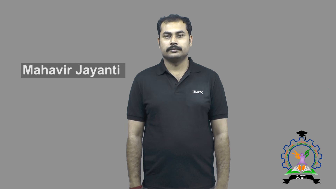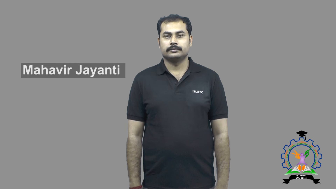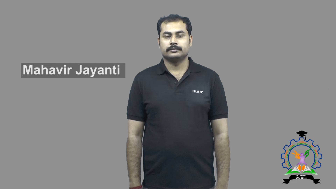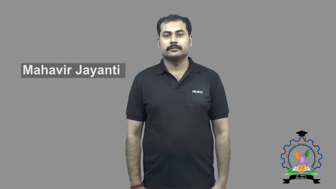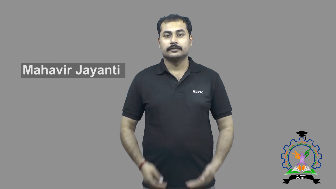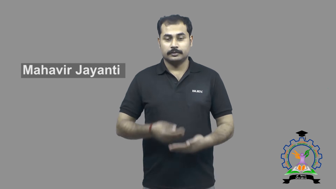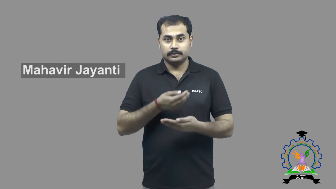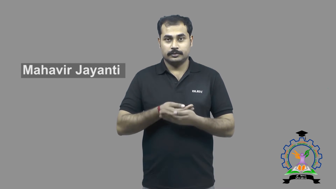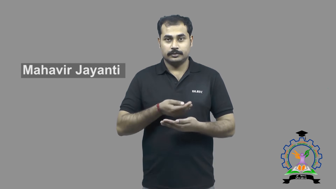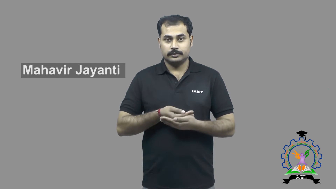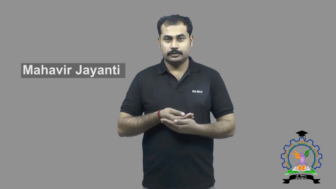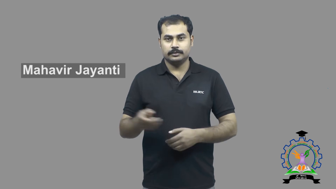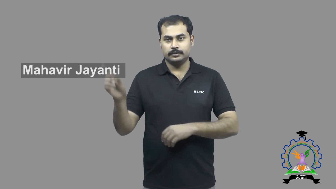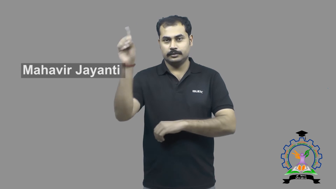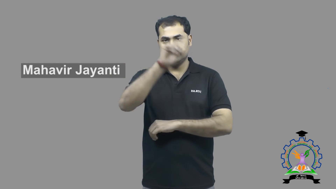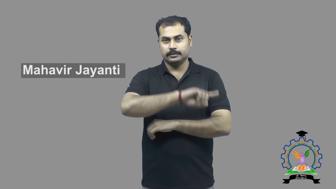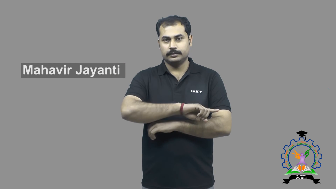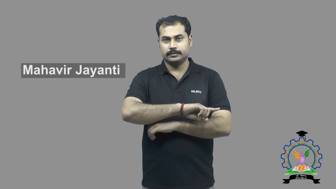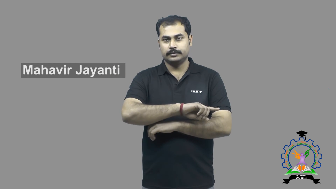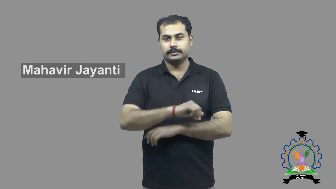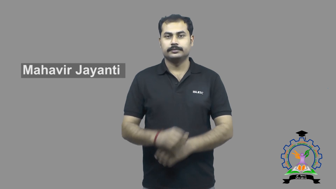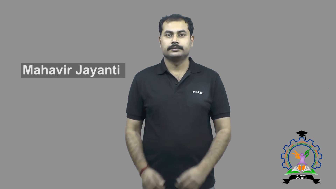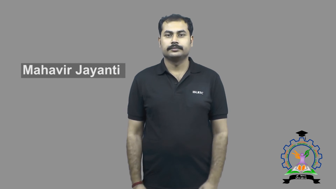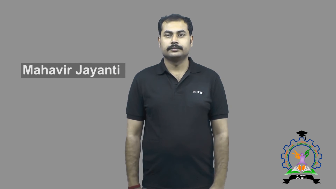Mahavir Jayanti